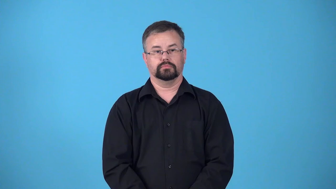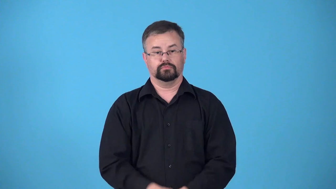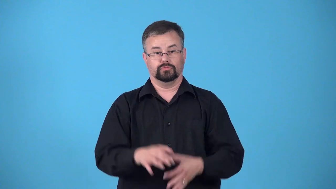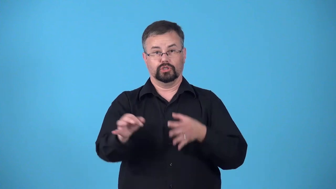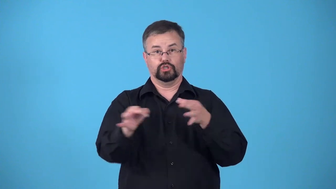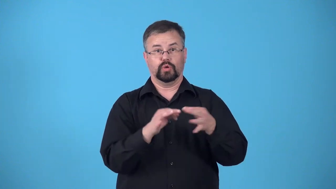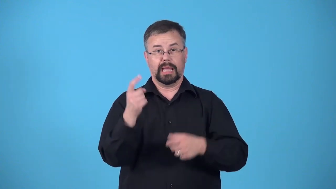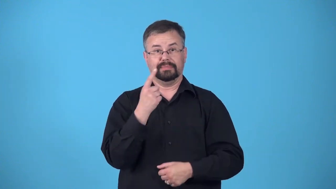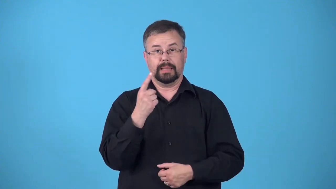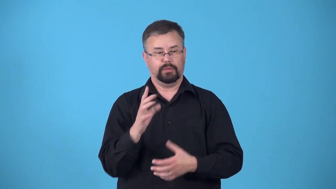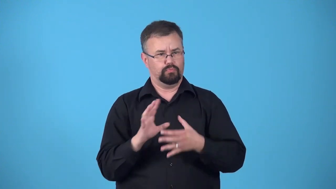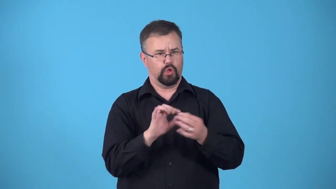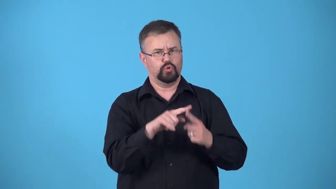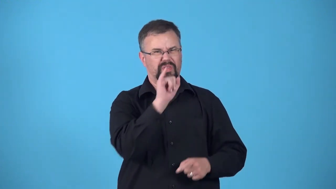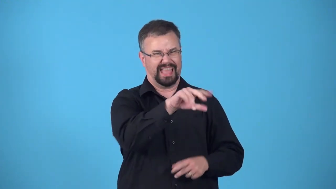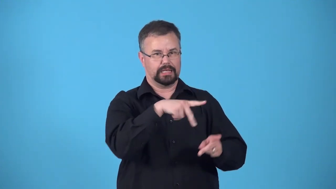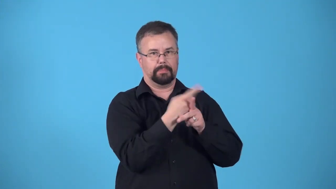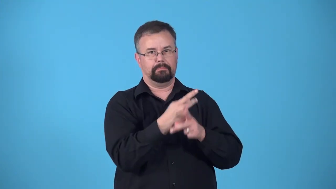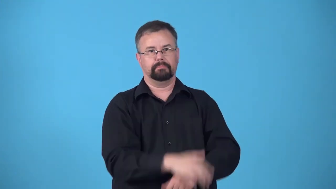cast